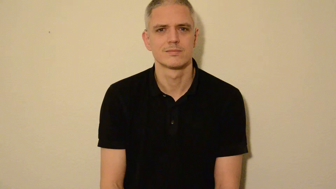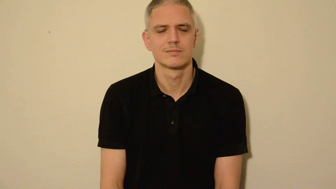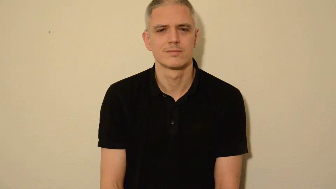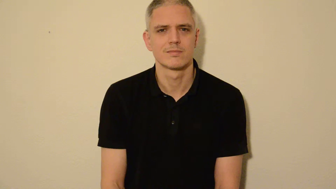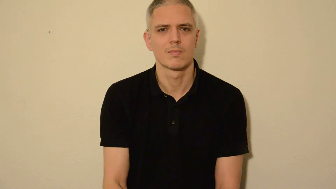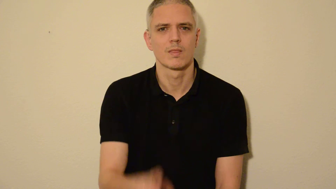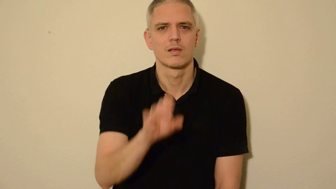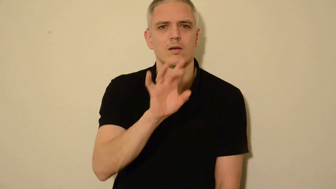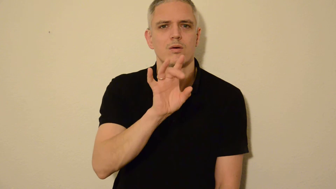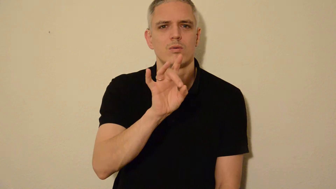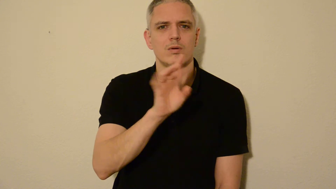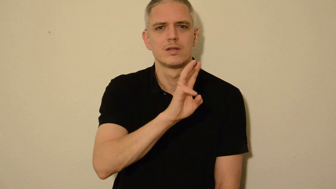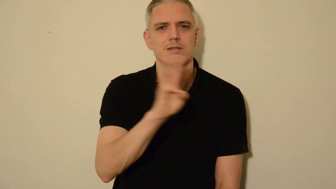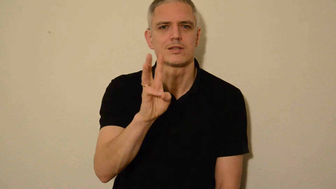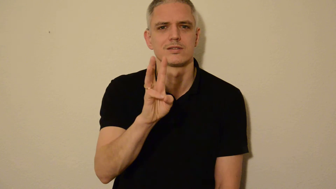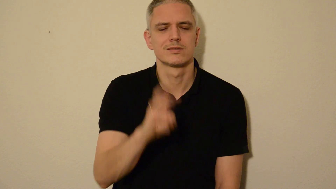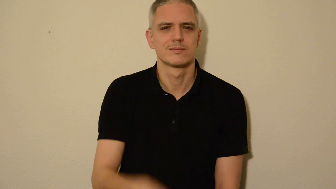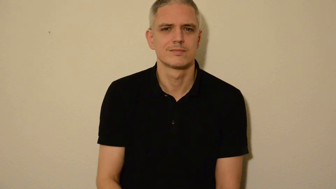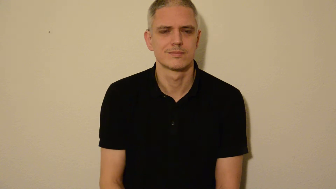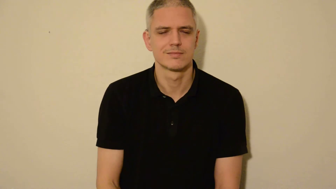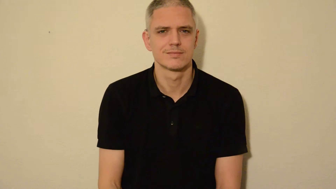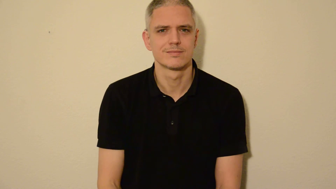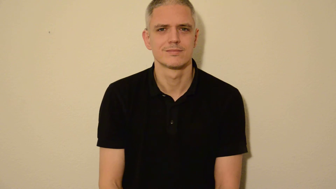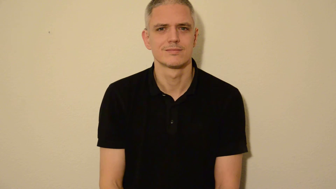number68